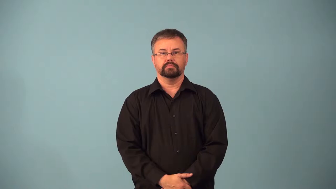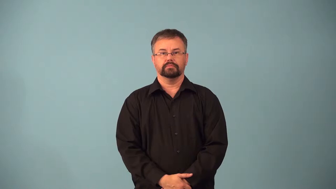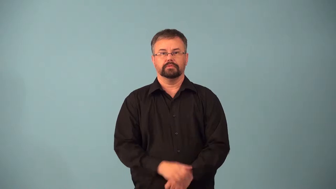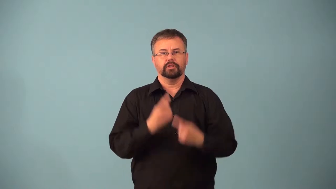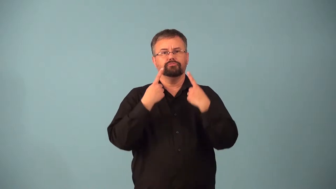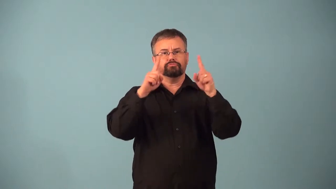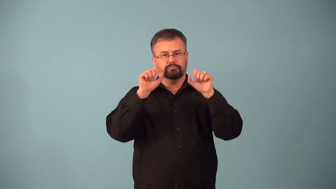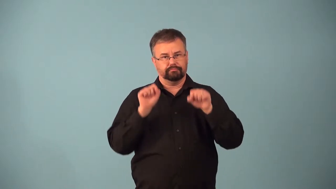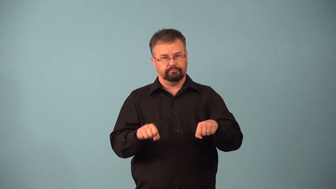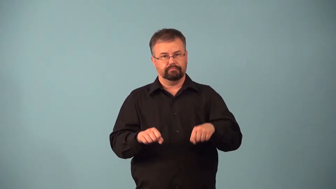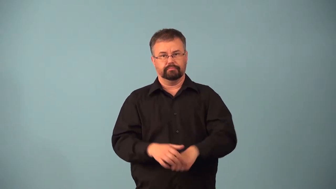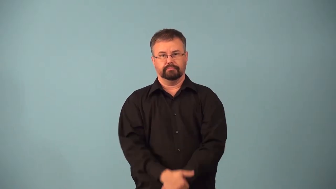achievable,graspable